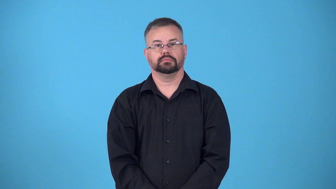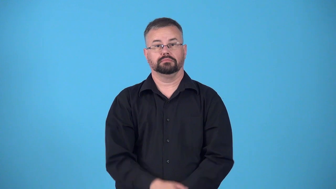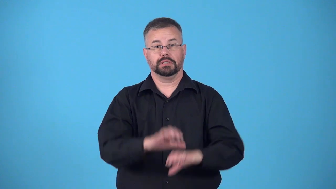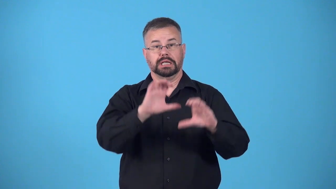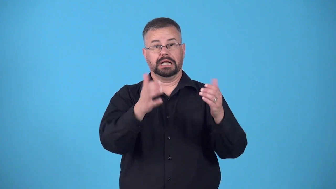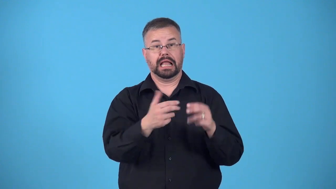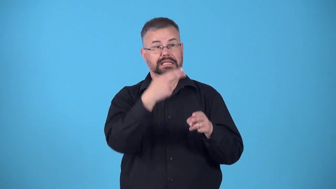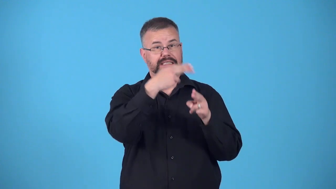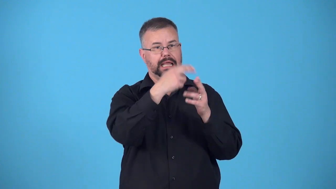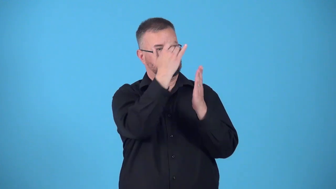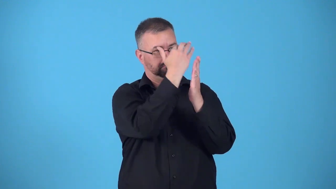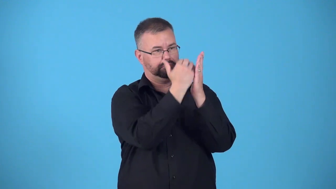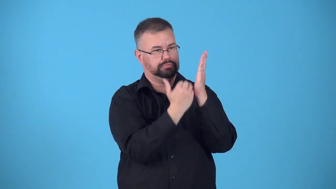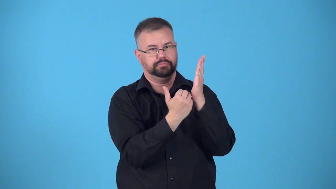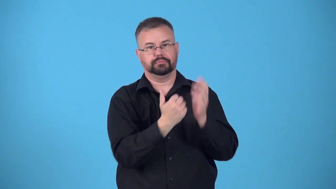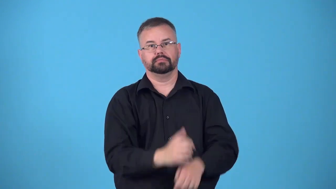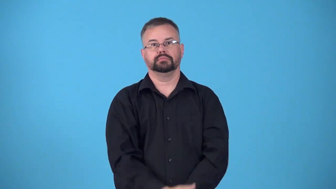class roll